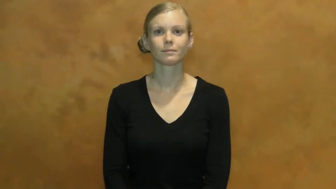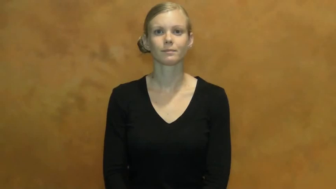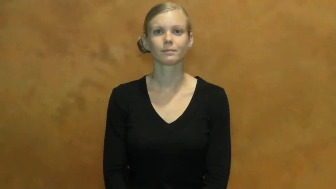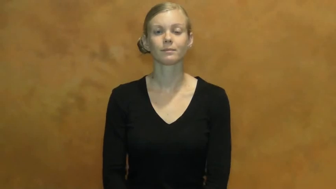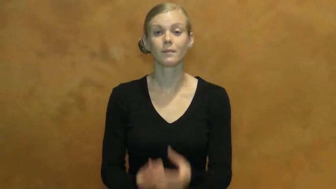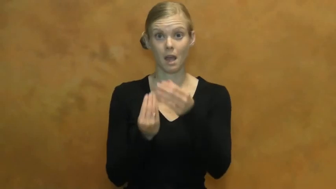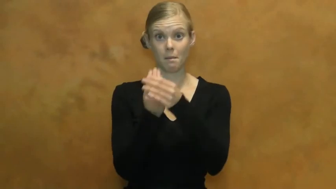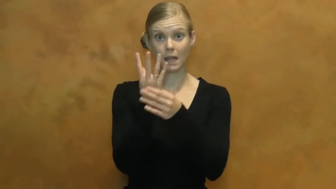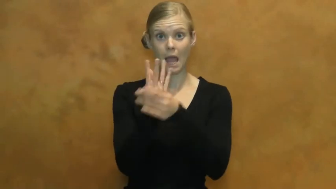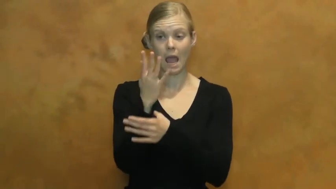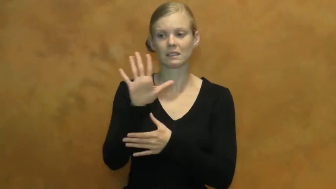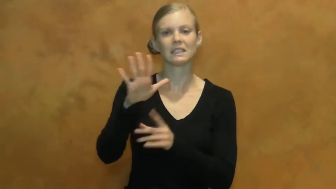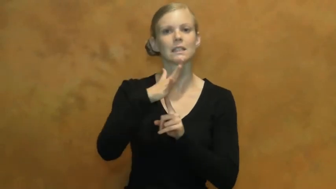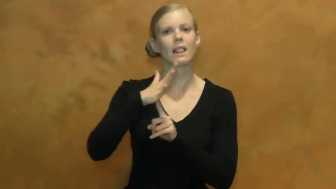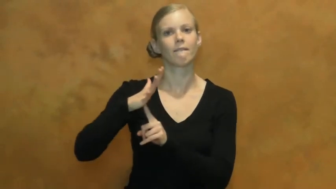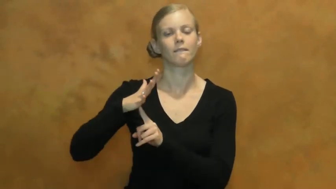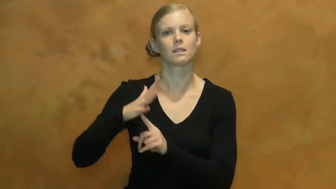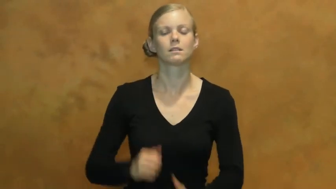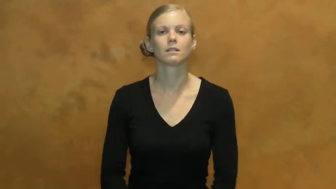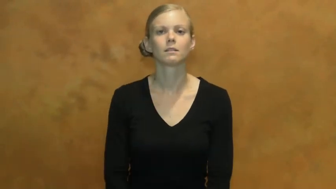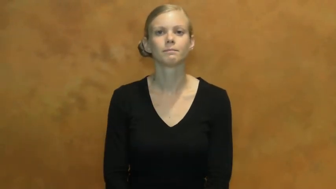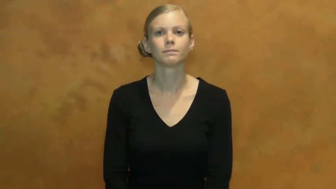foliage